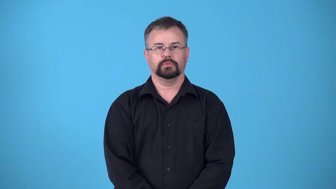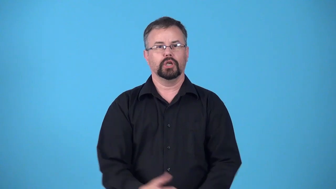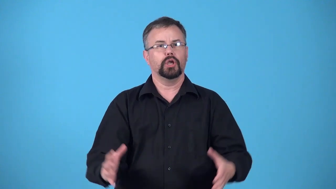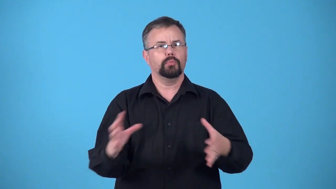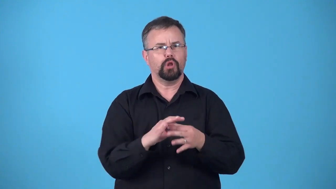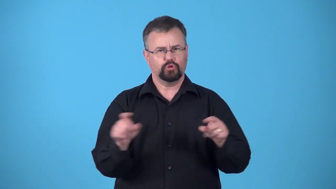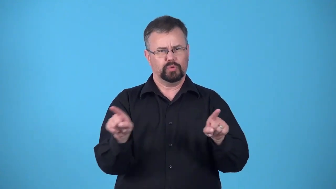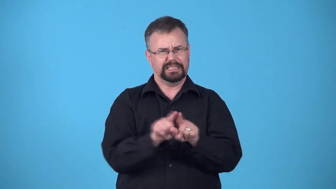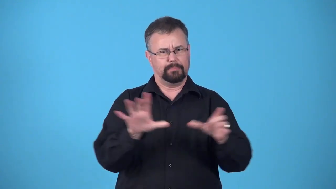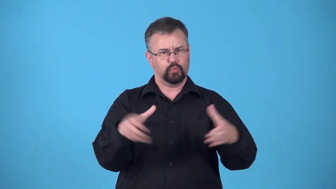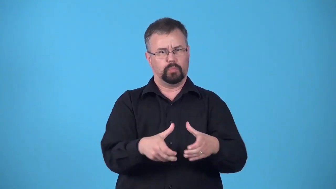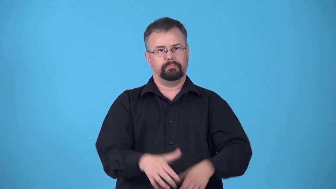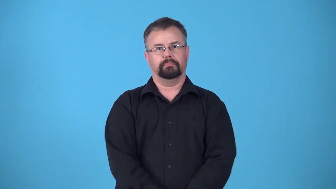conspecific